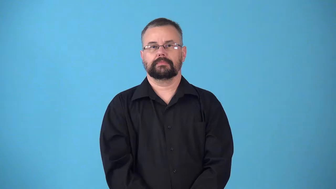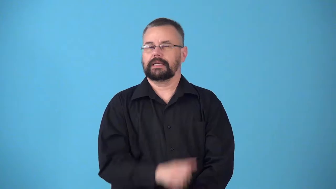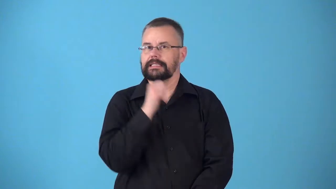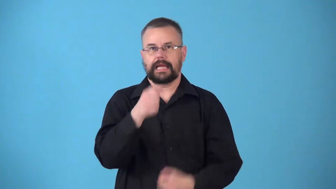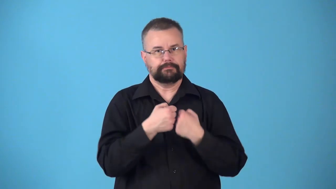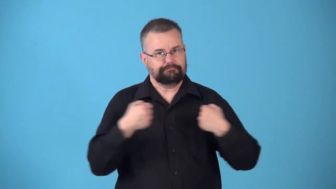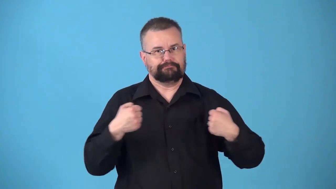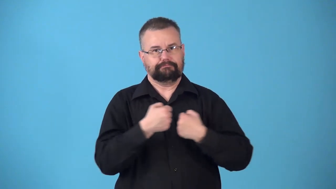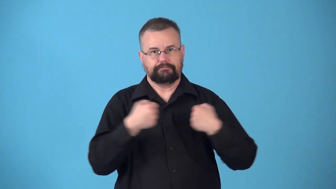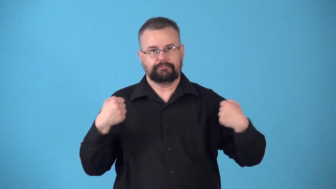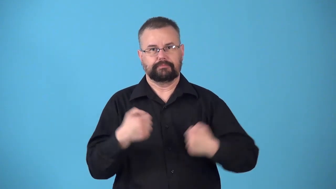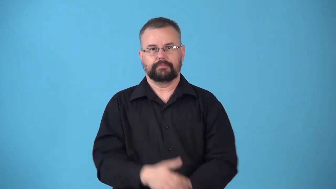nonelastic